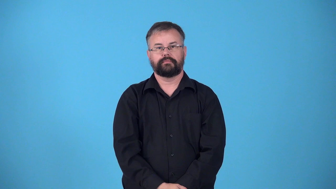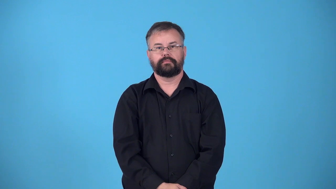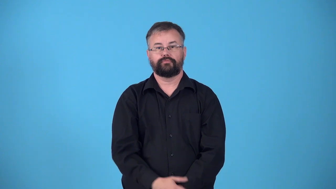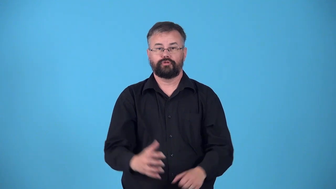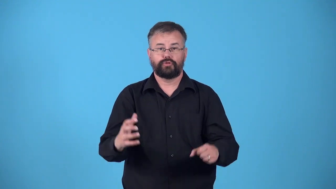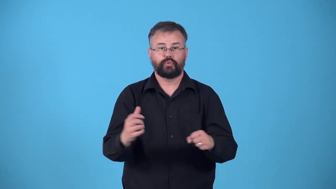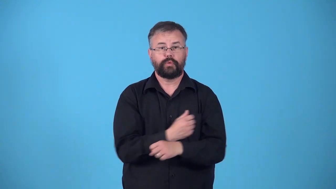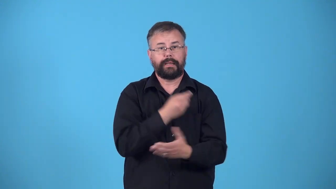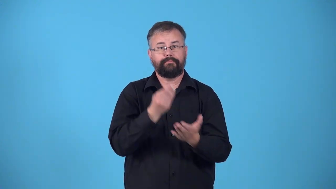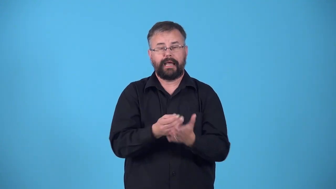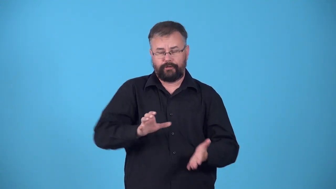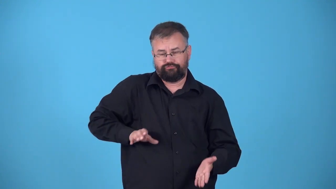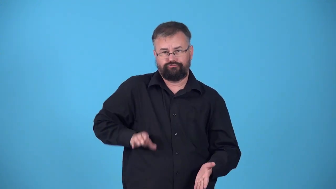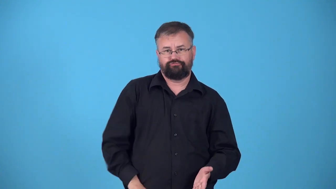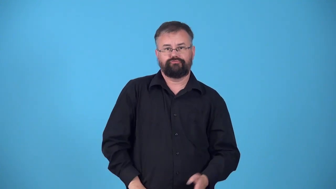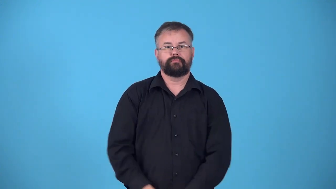pocket